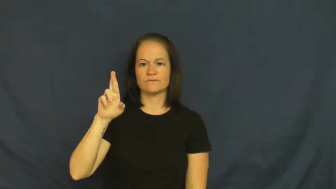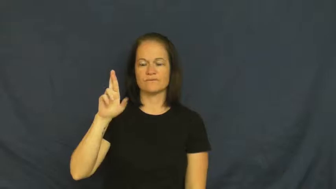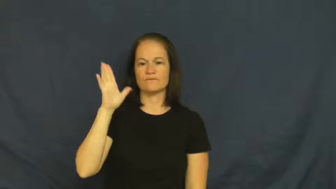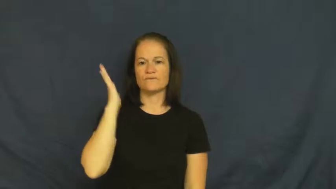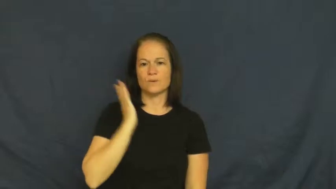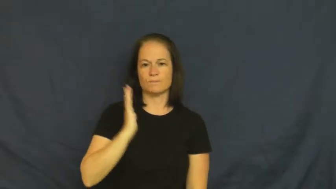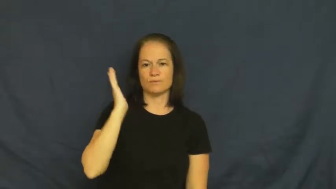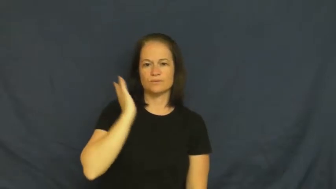former,old,previous,prior,ex,quondam,whilom,yesteryear,yore